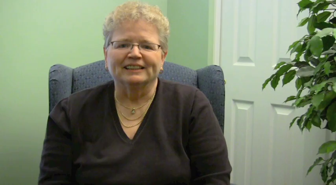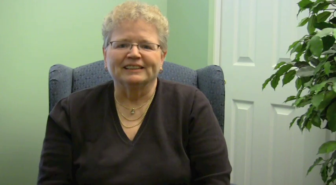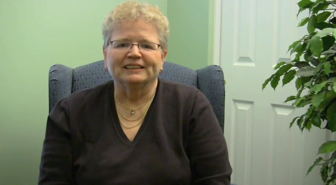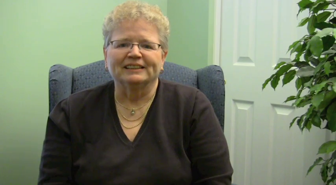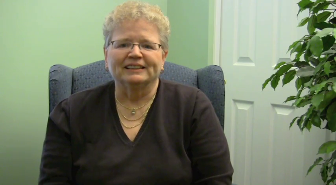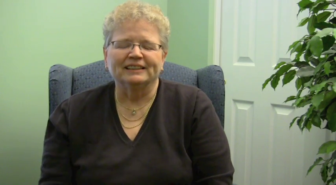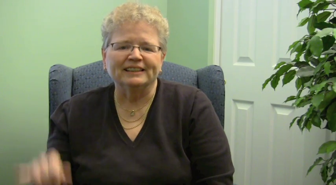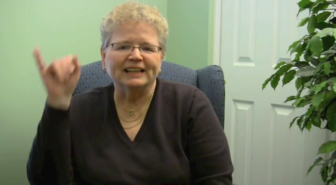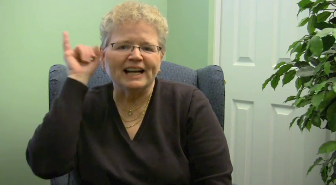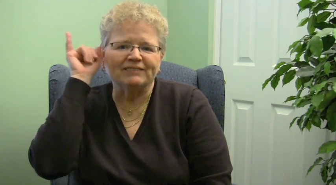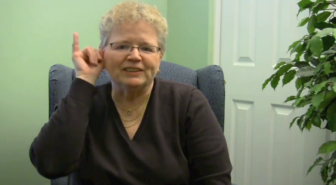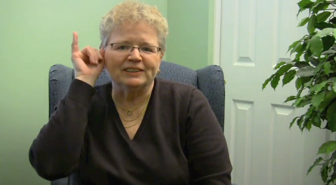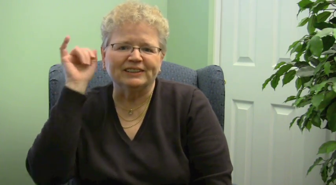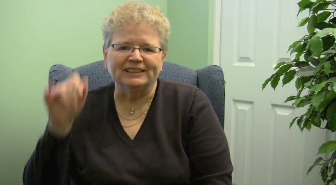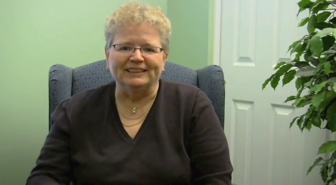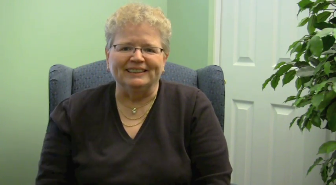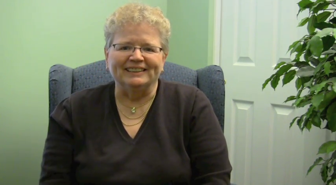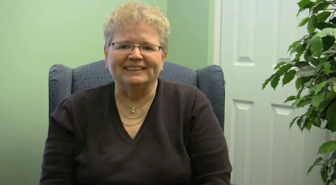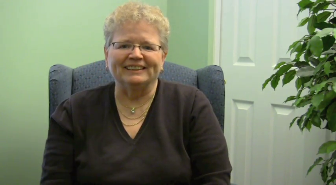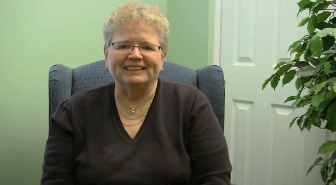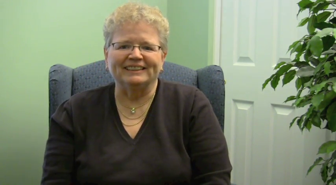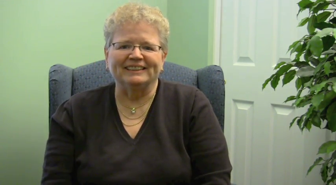iPHONE